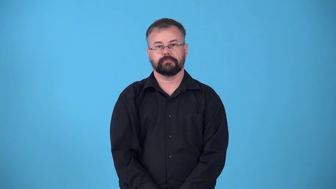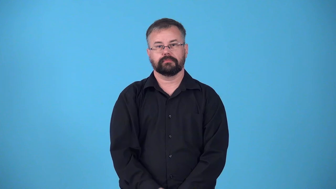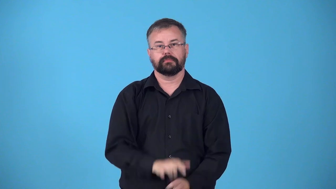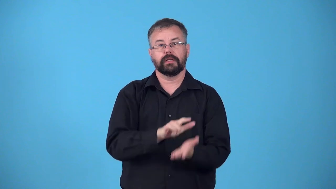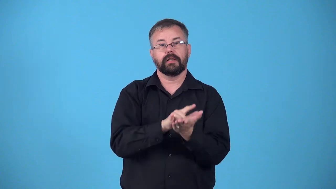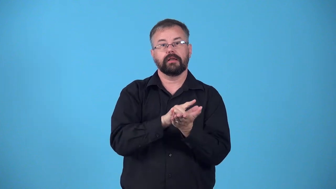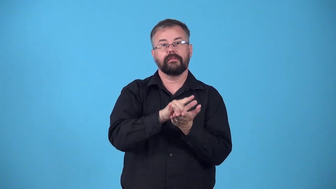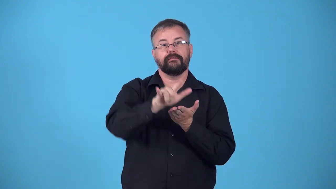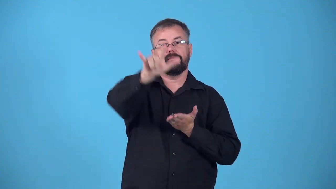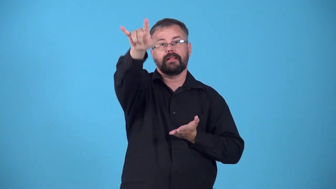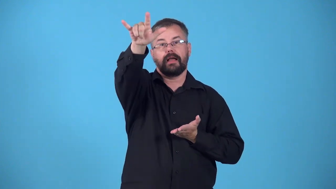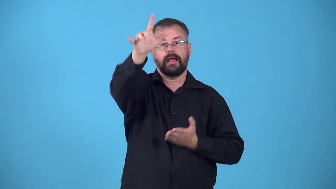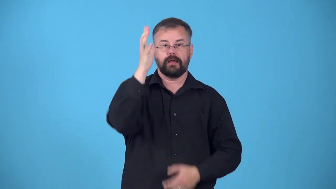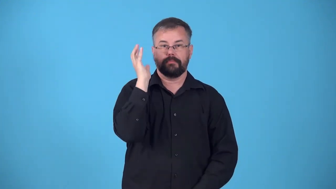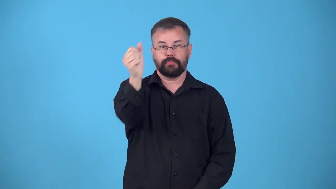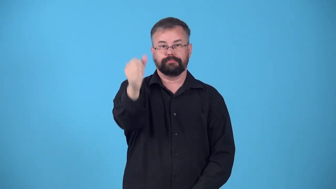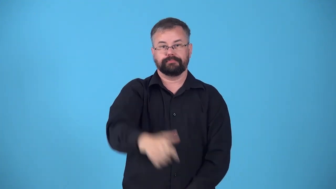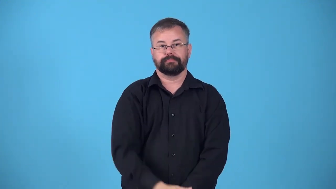fly off